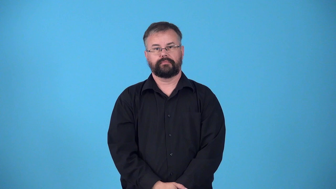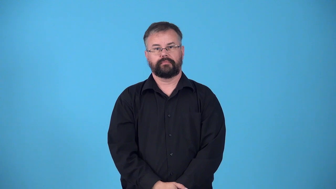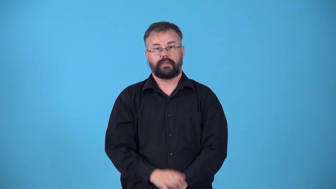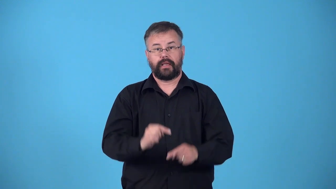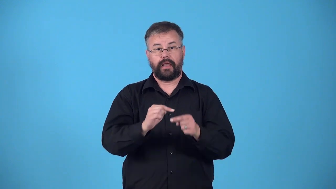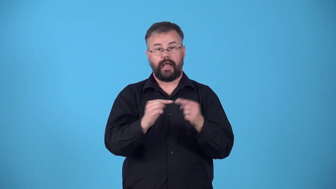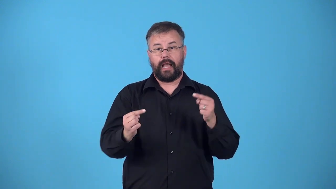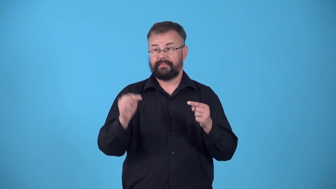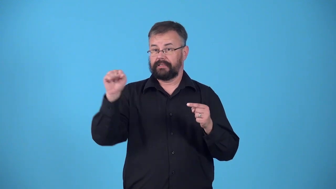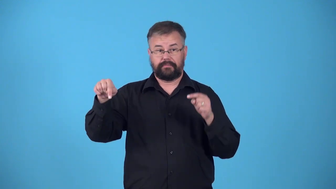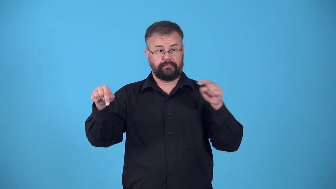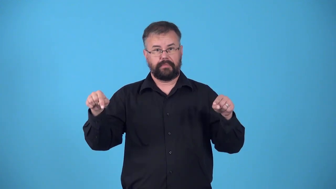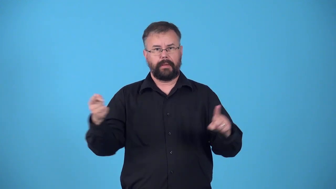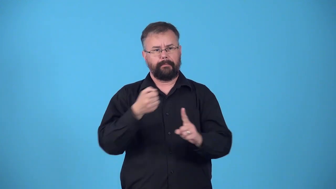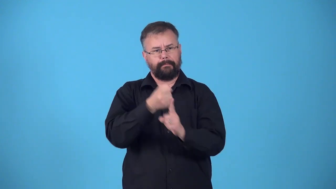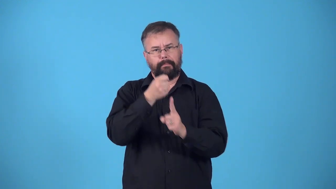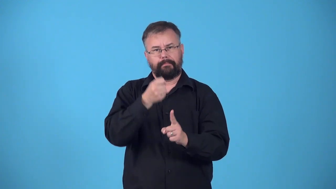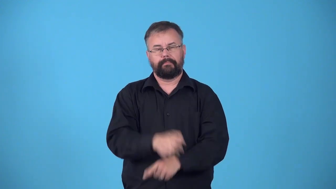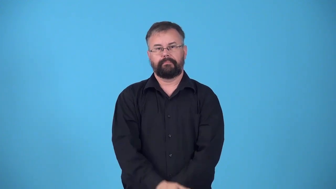poised